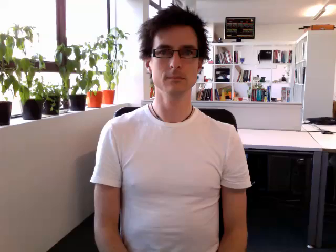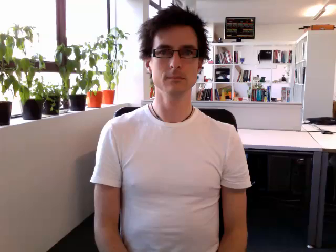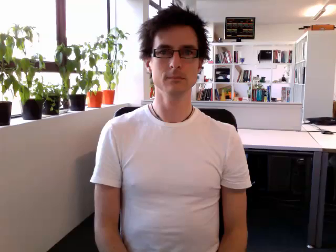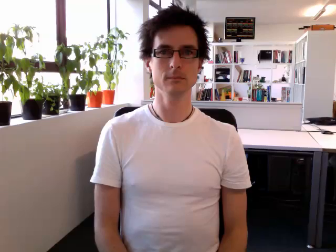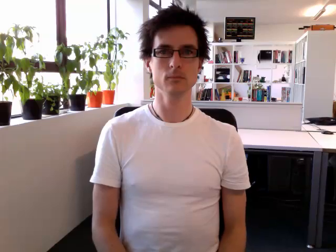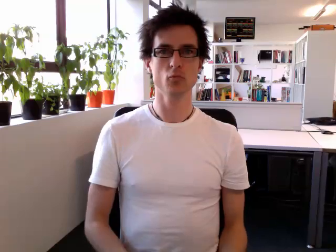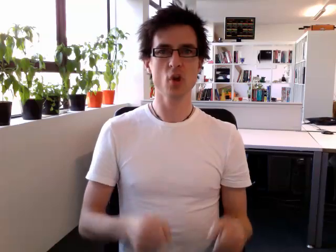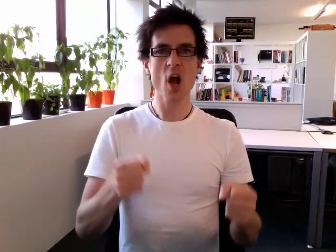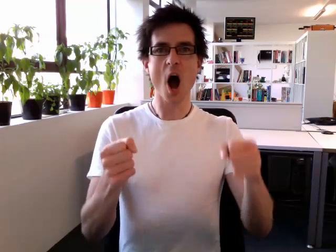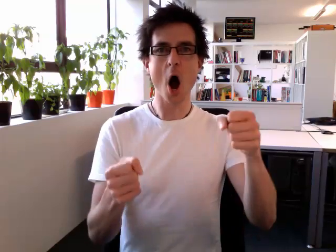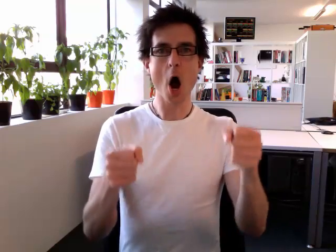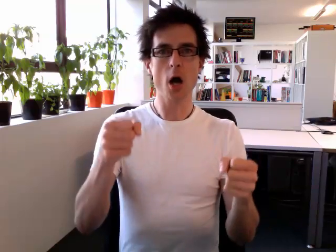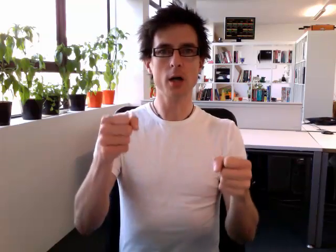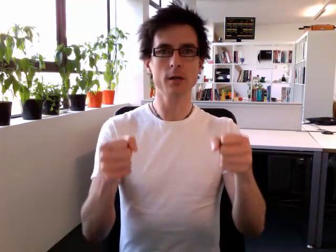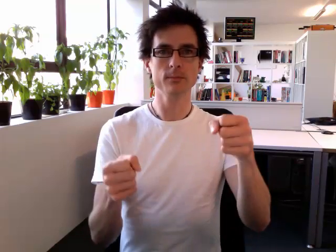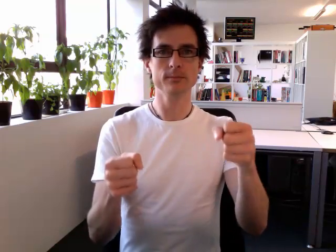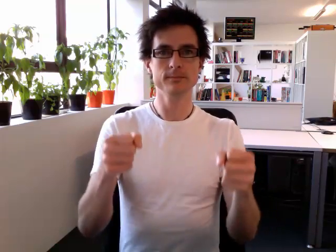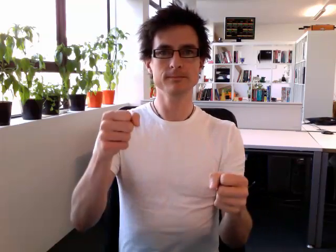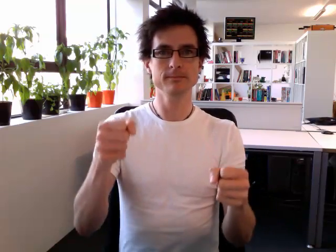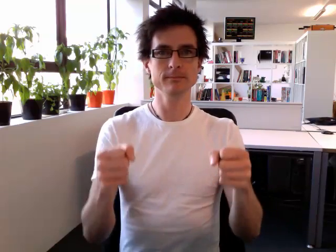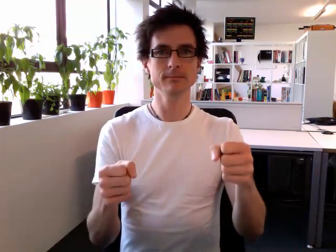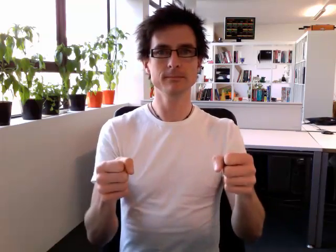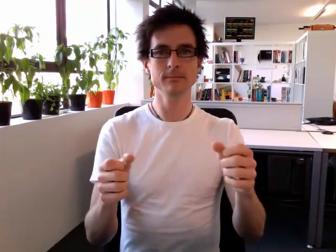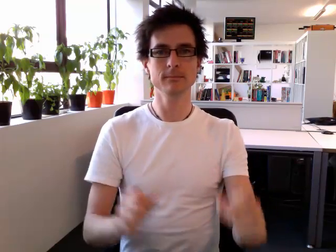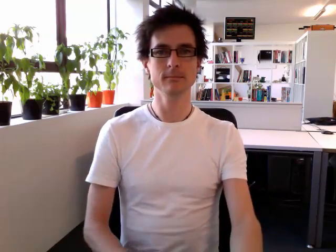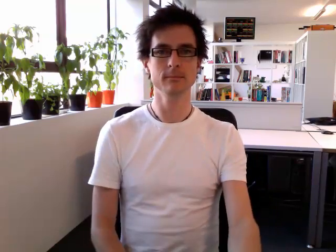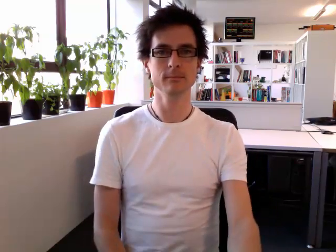car